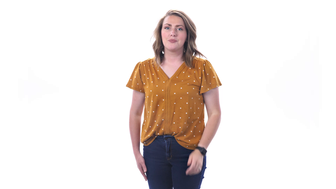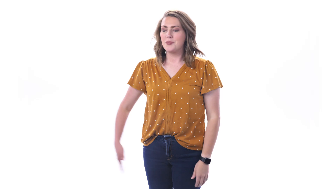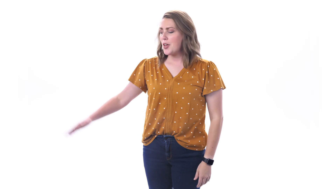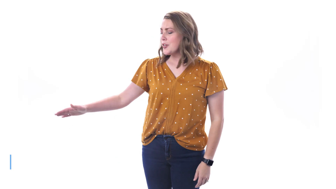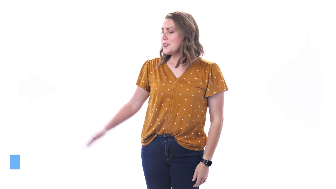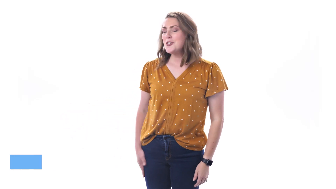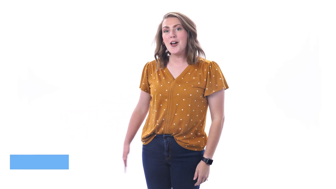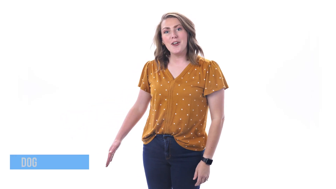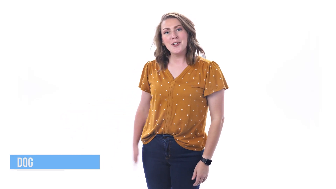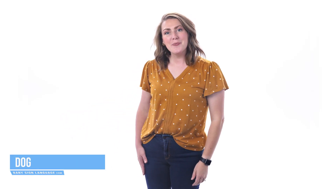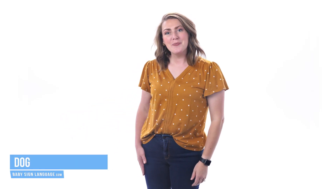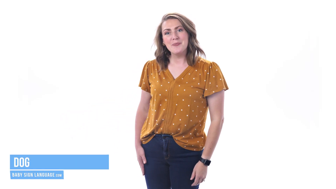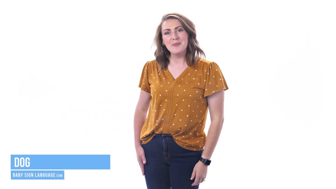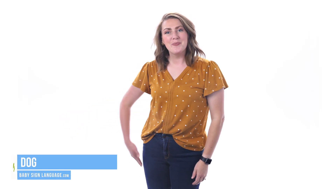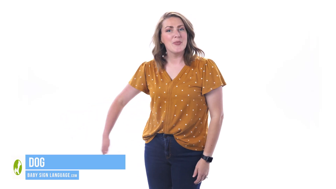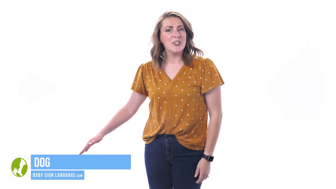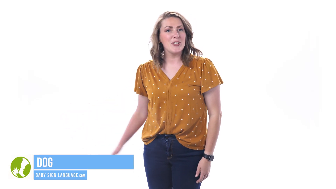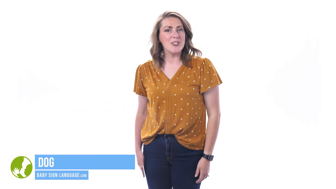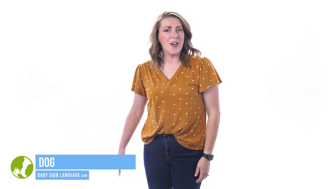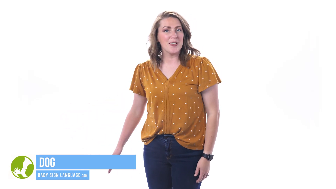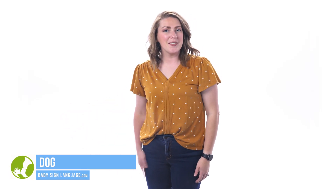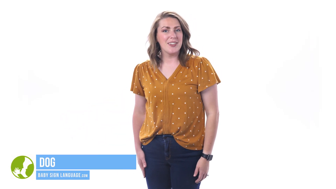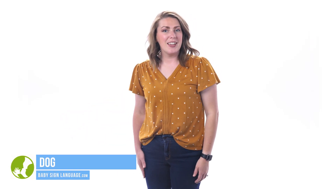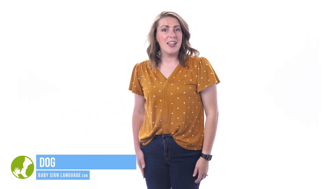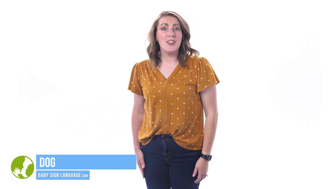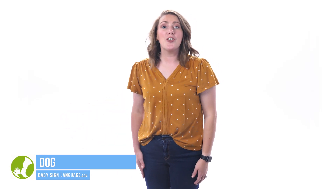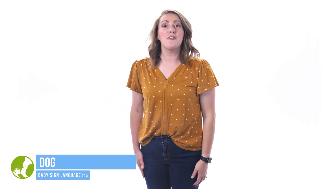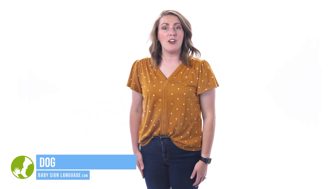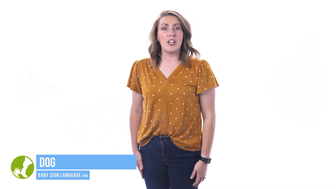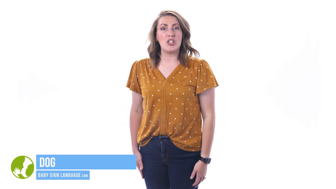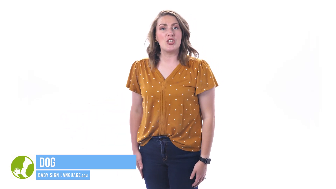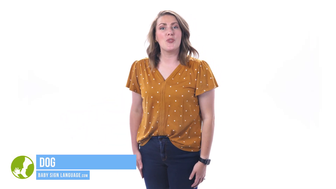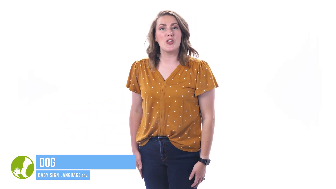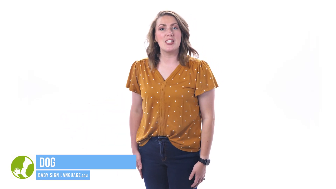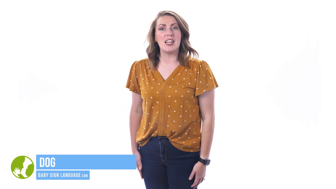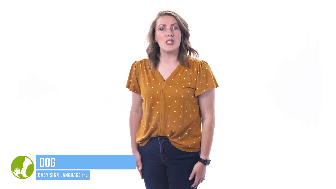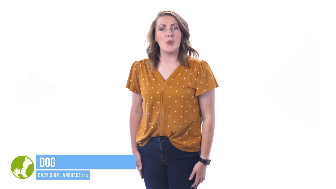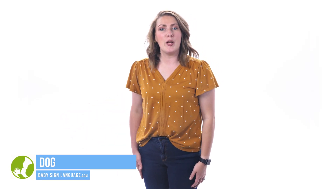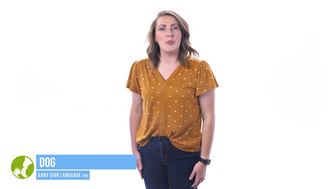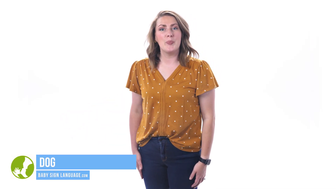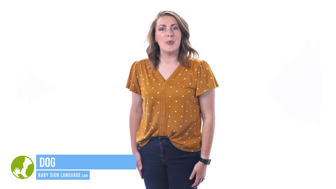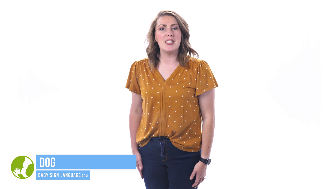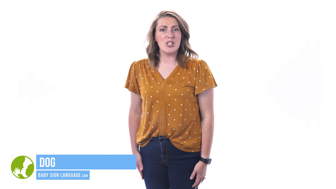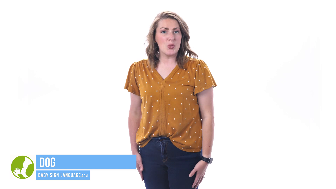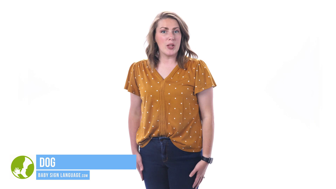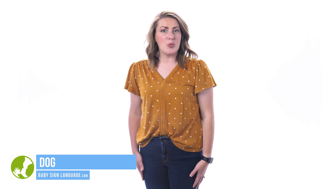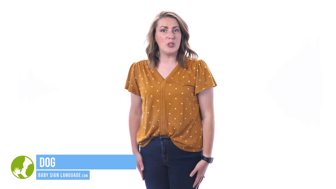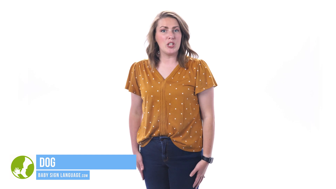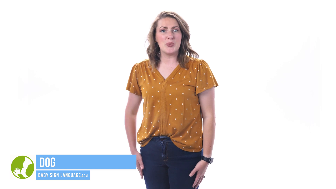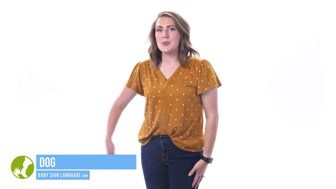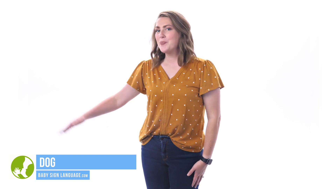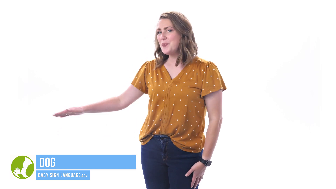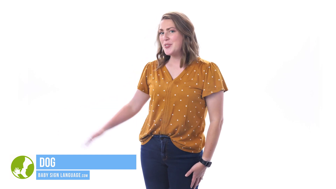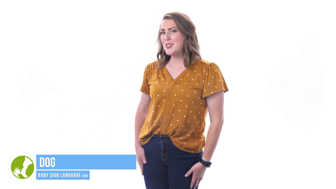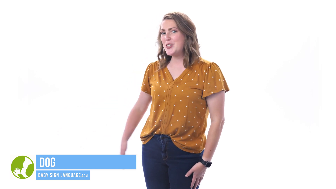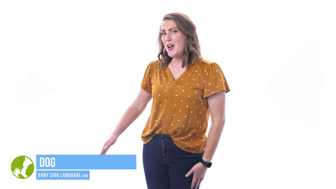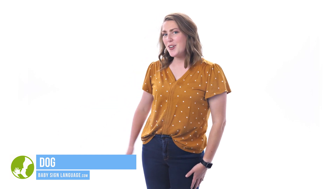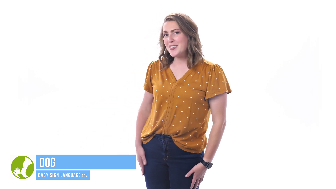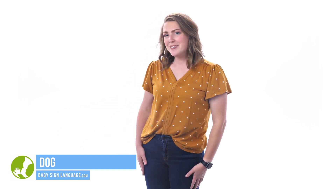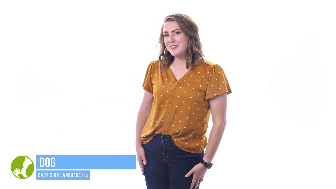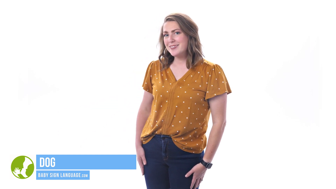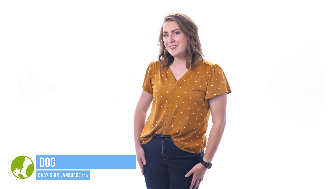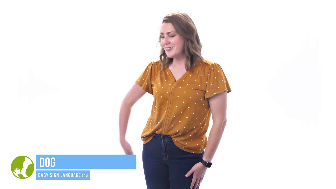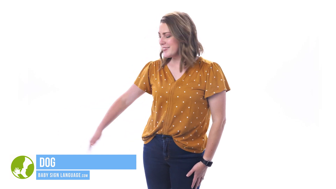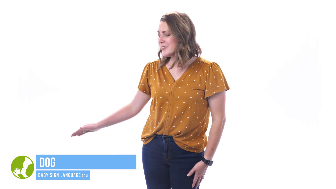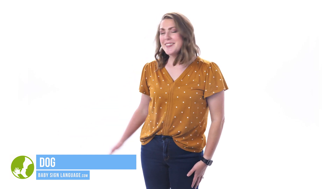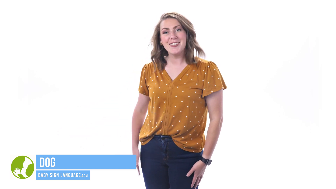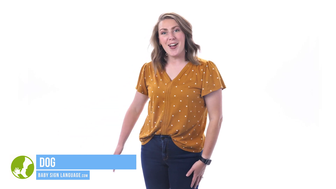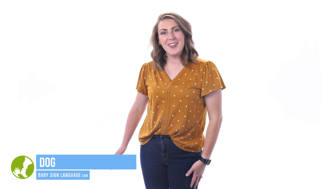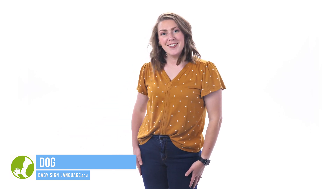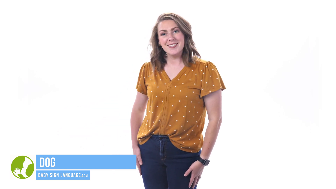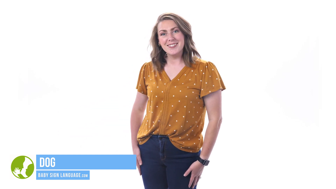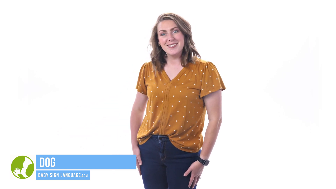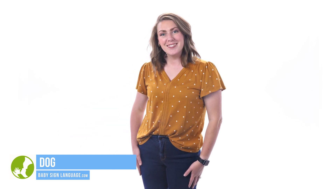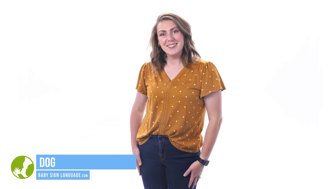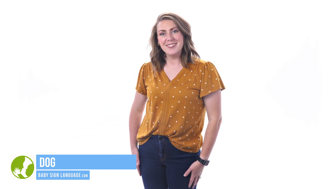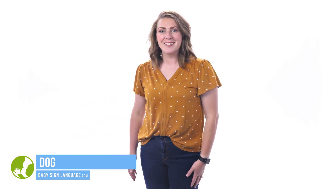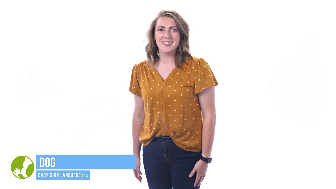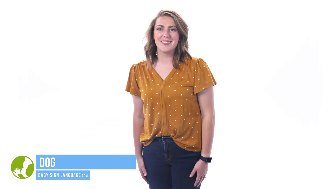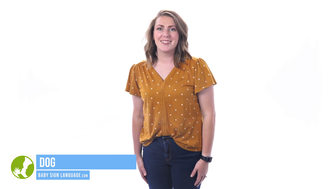Dog